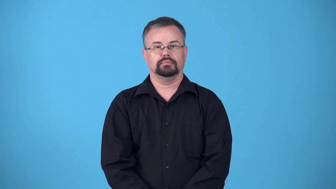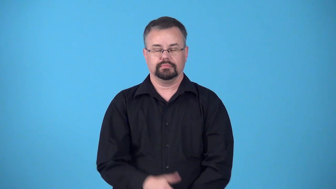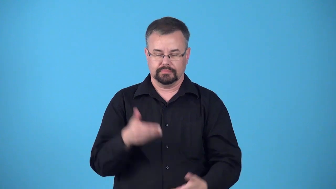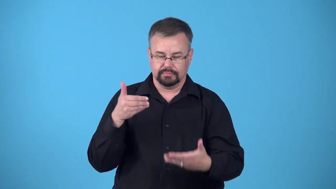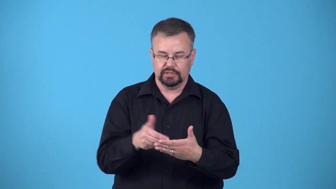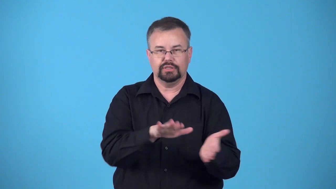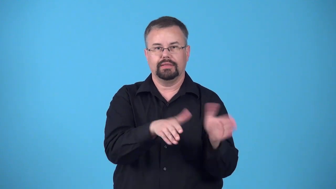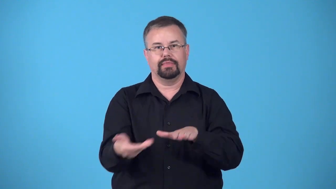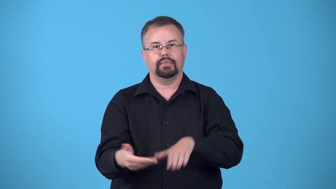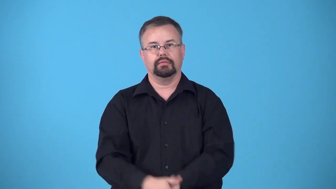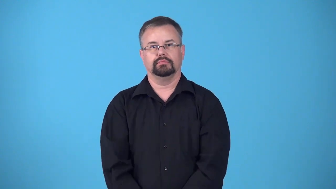on your last legs